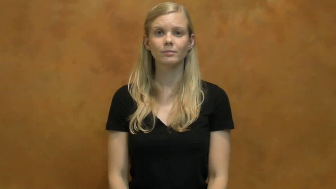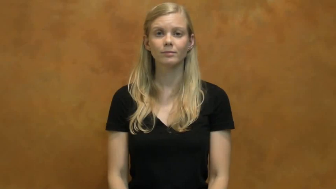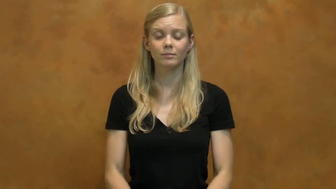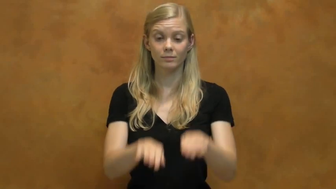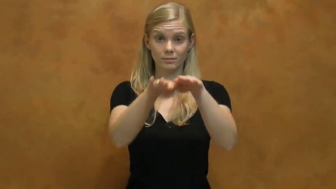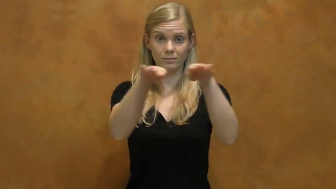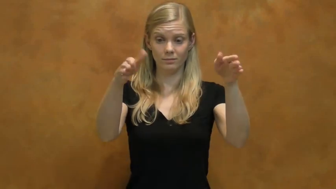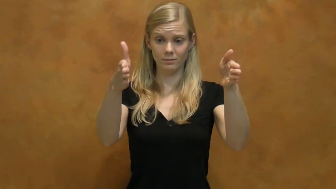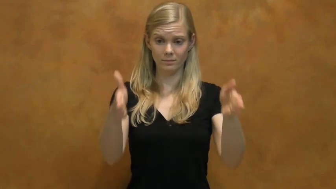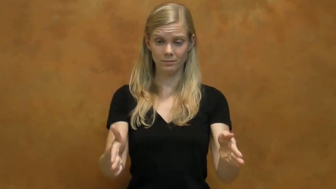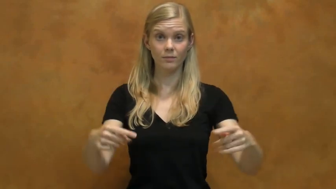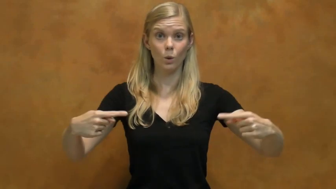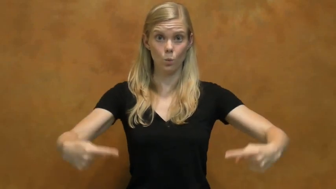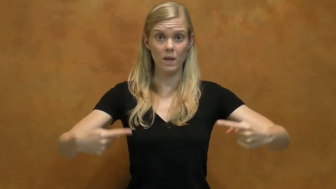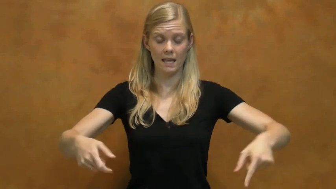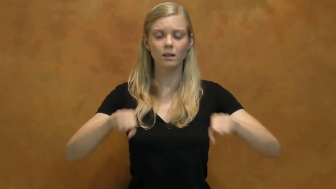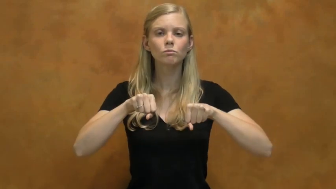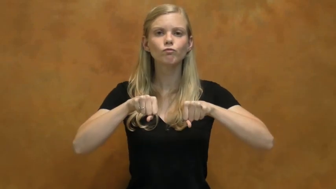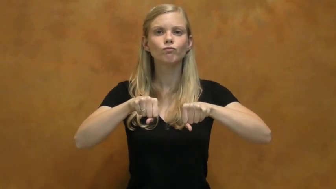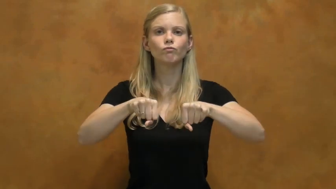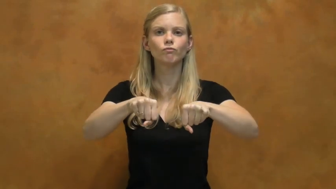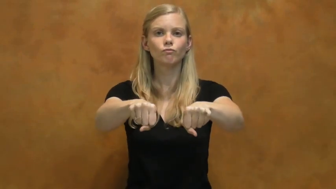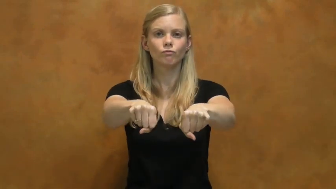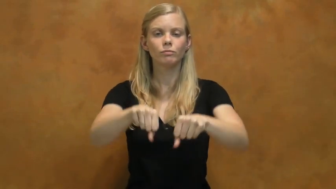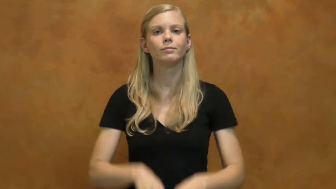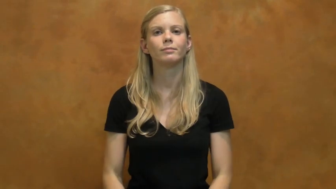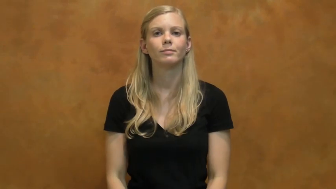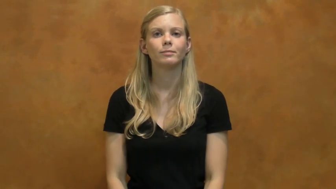pushcart